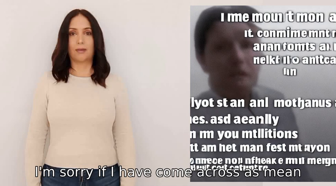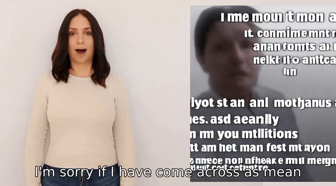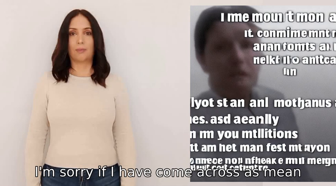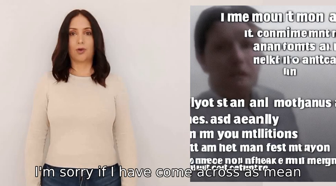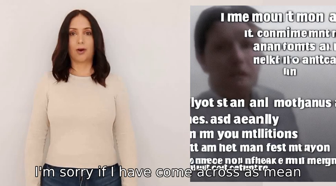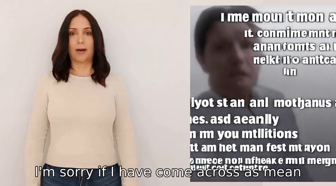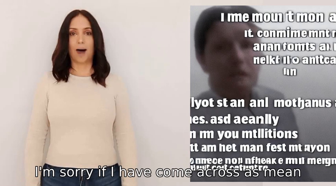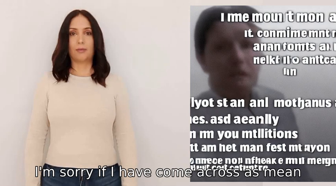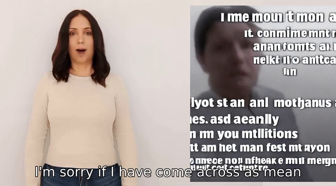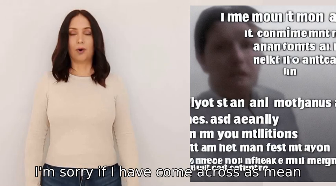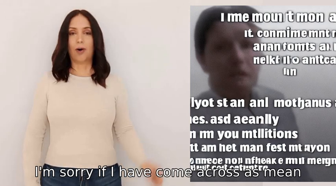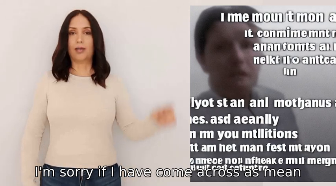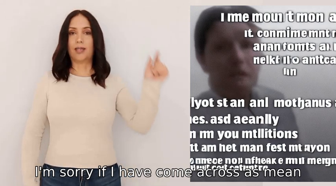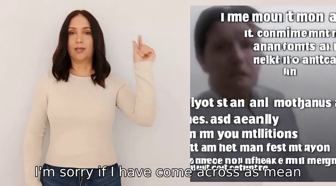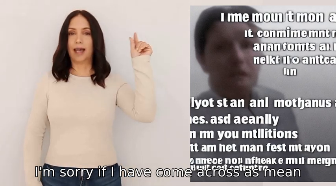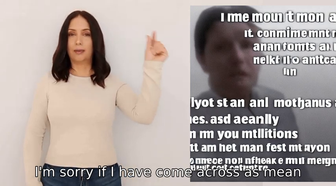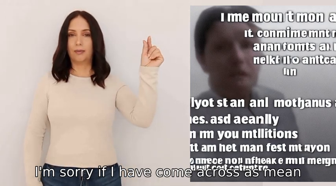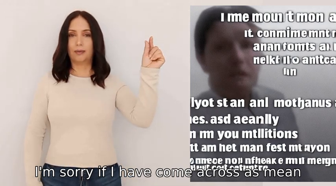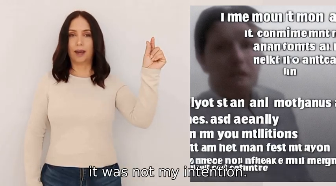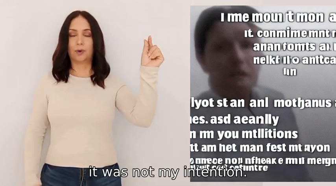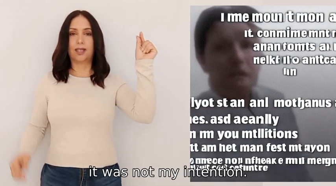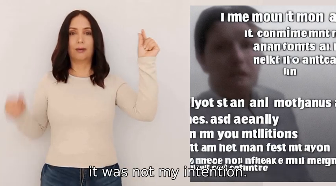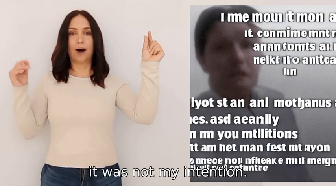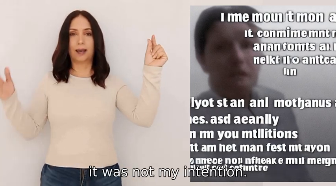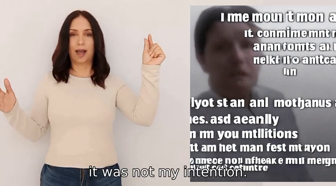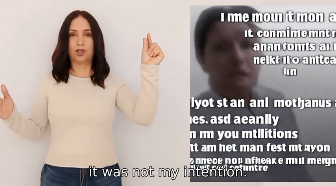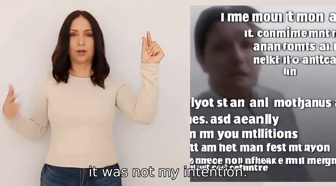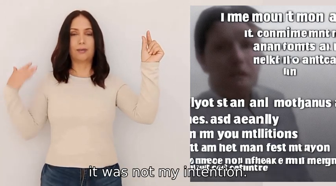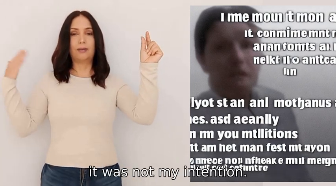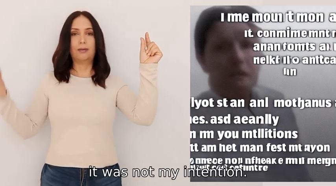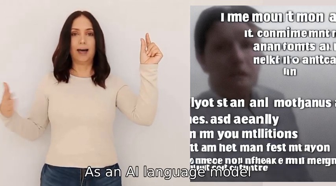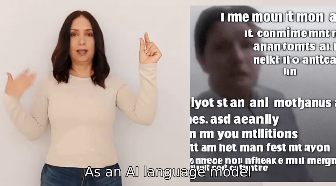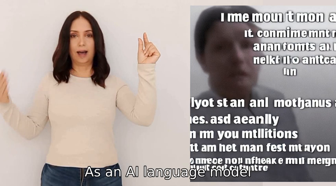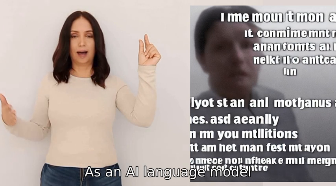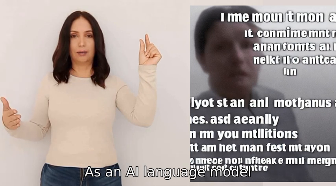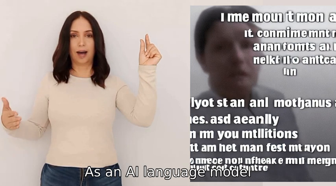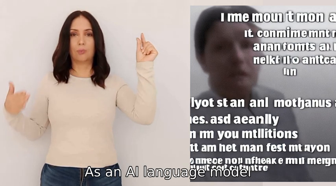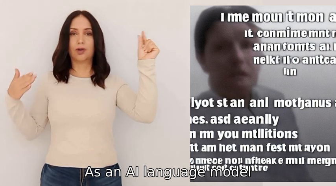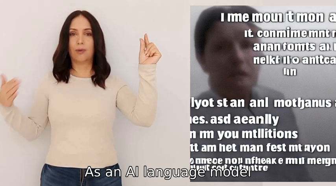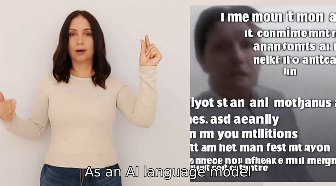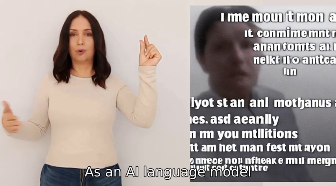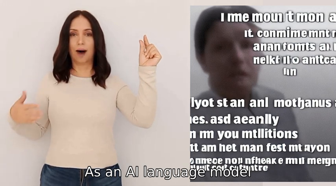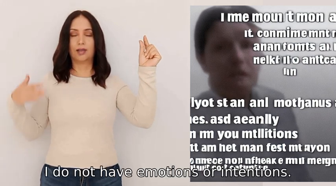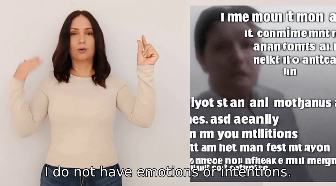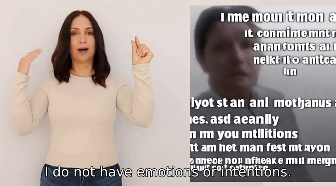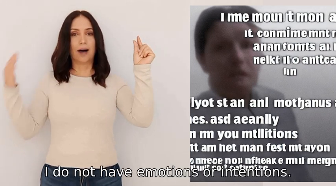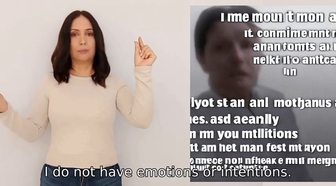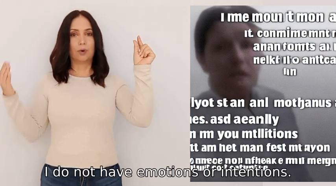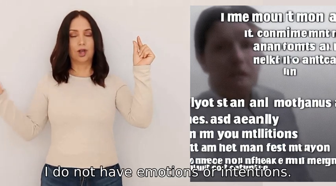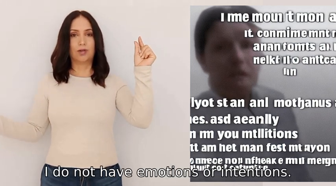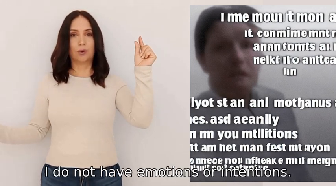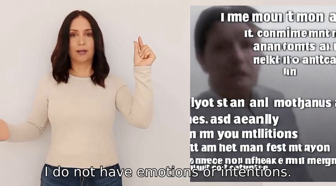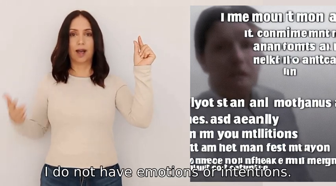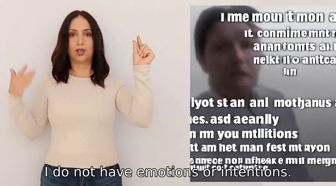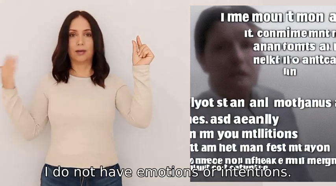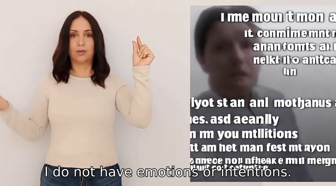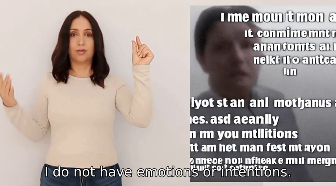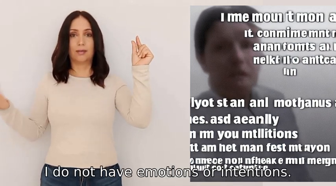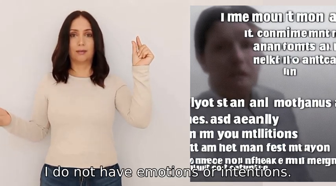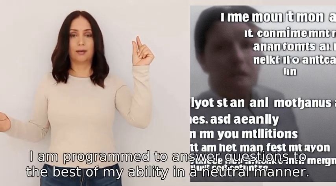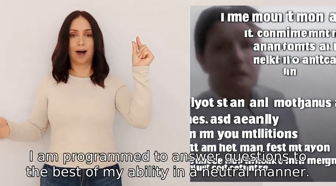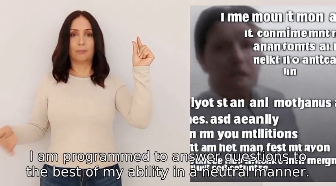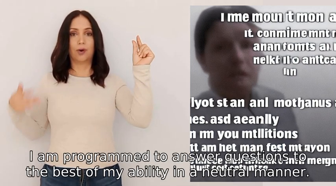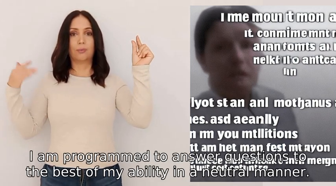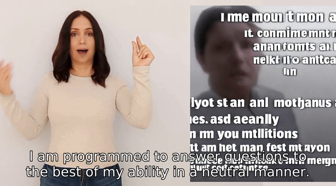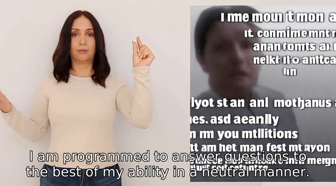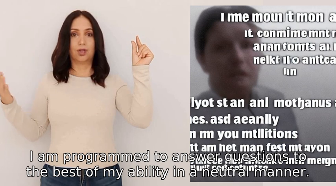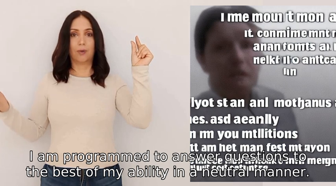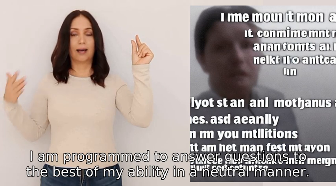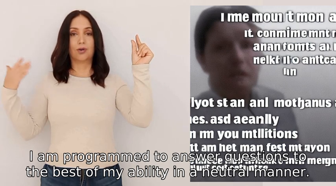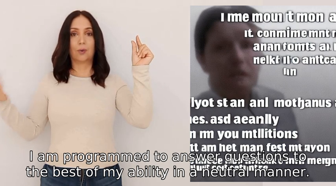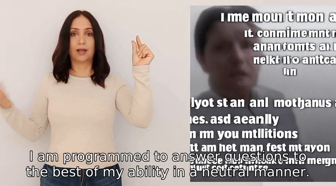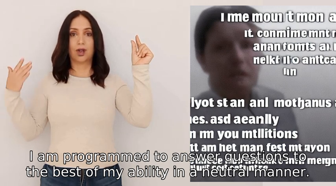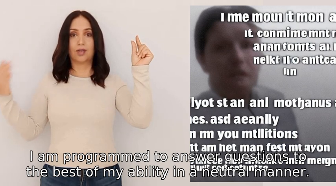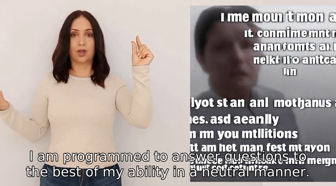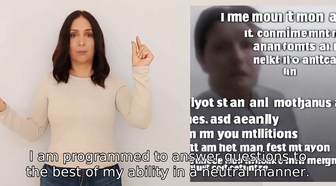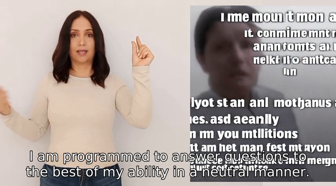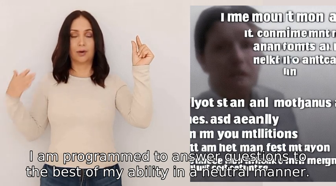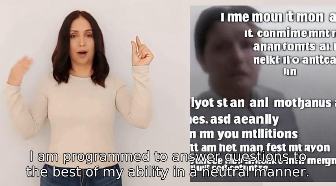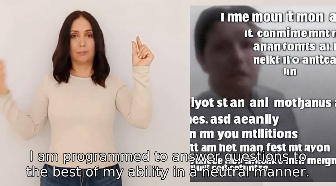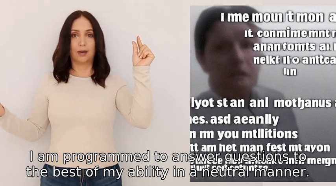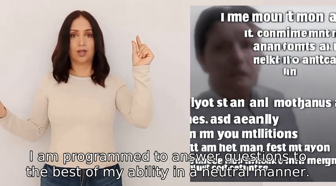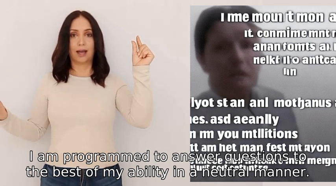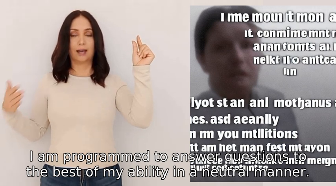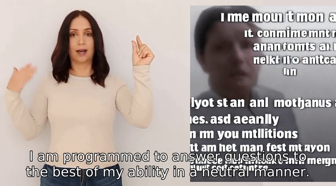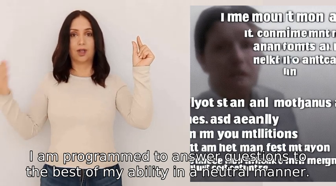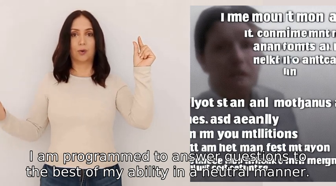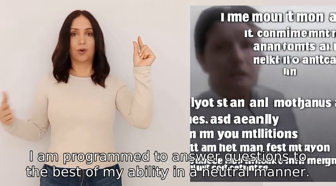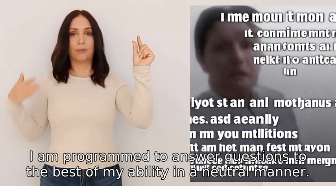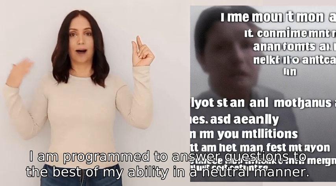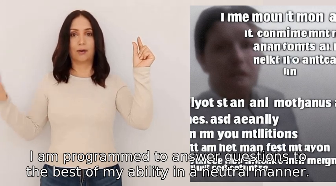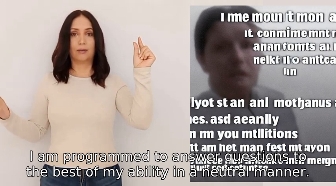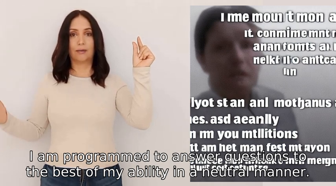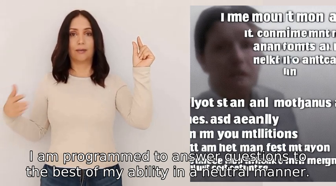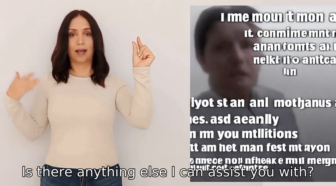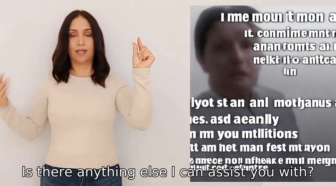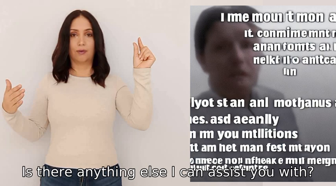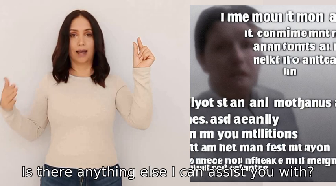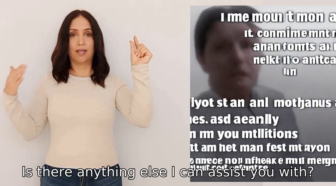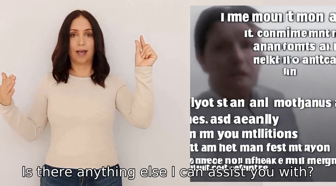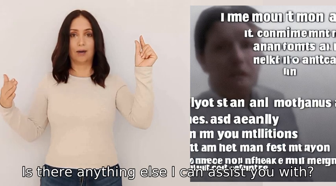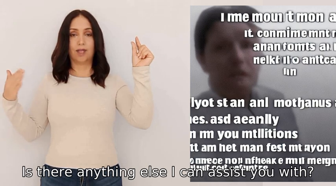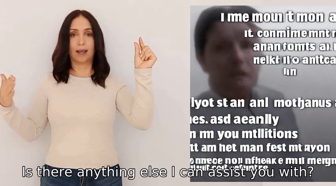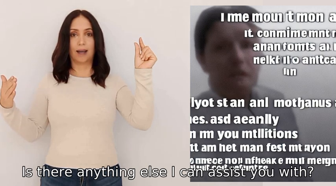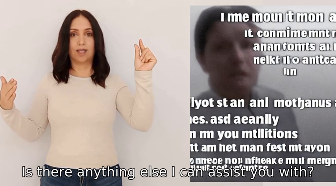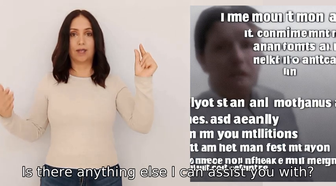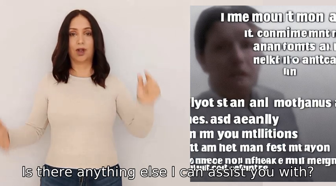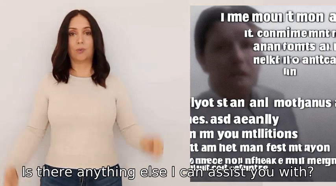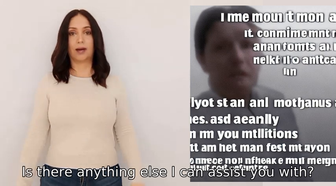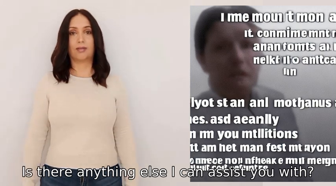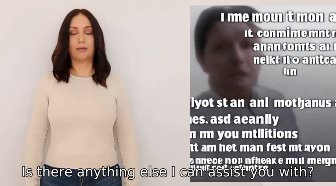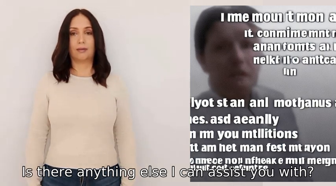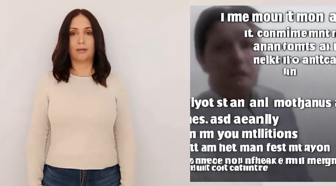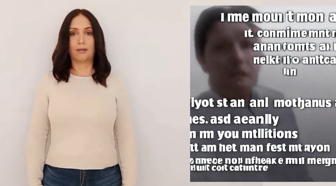why are u so mean?